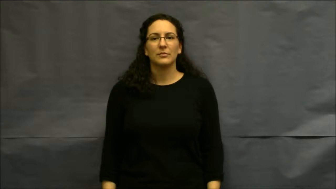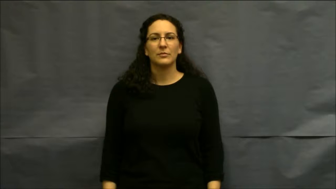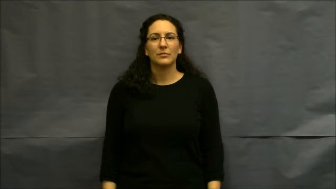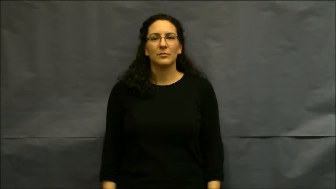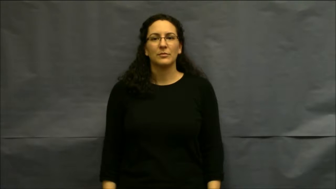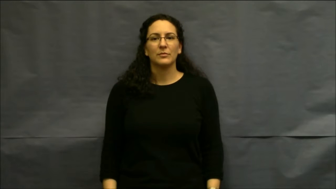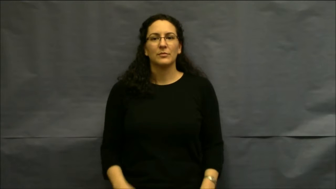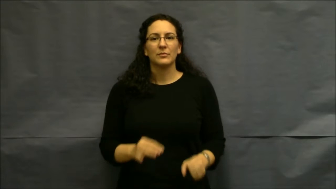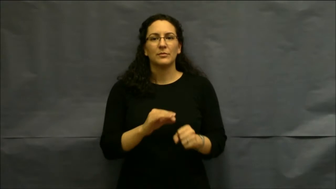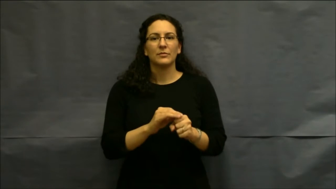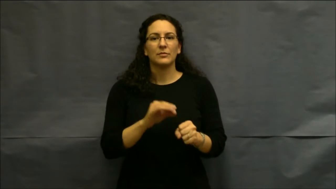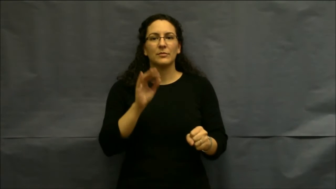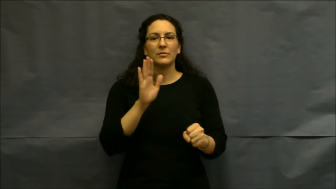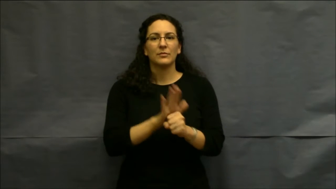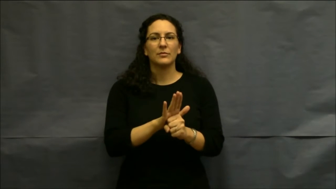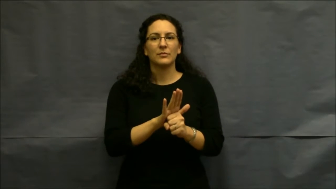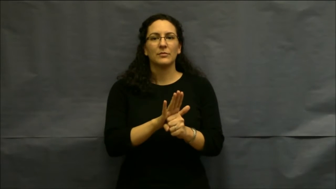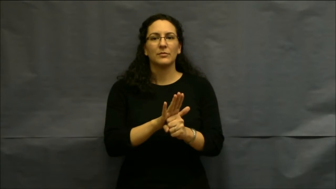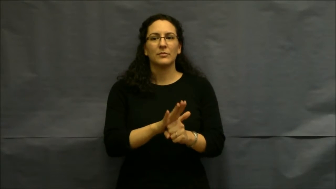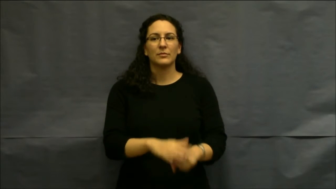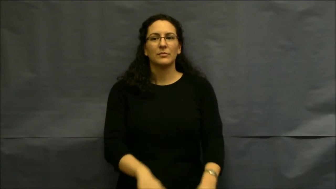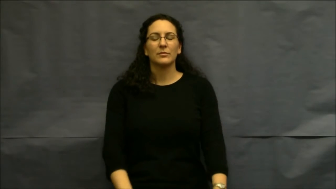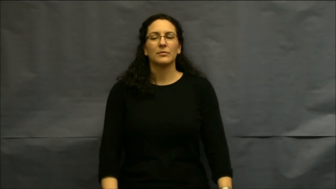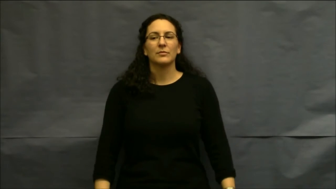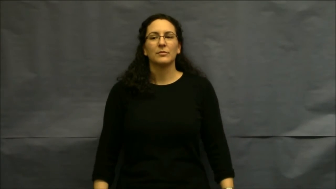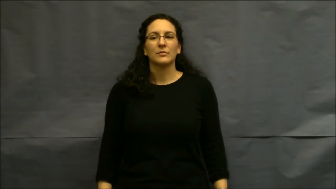Pop